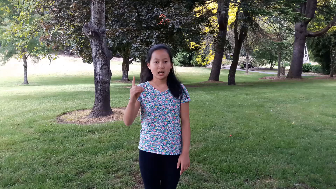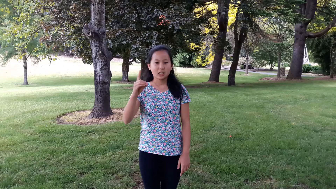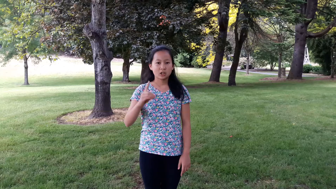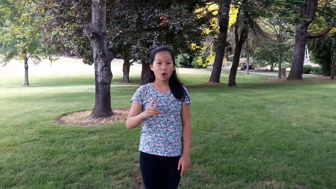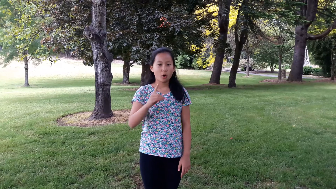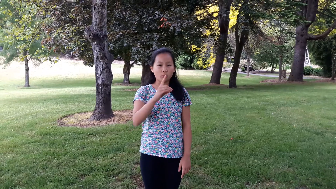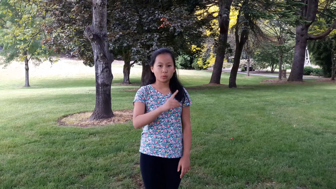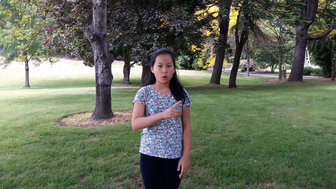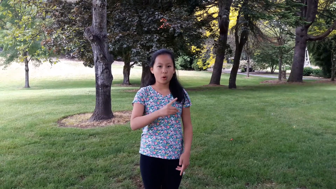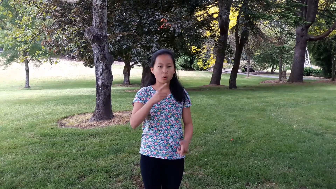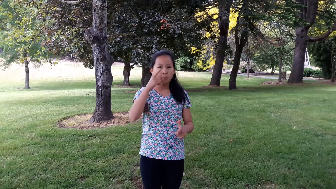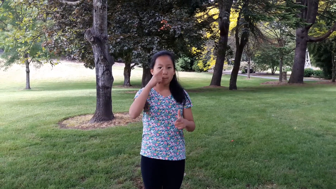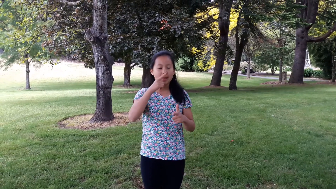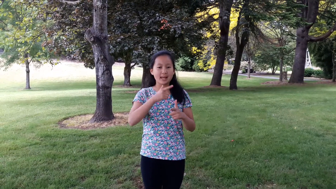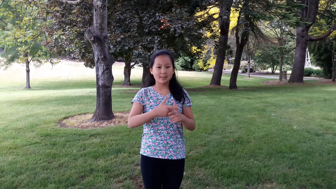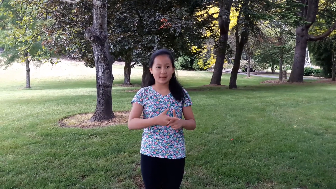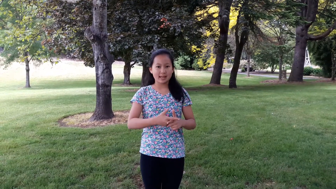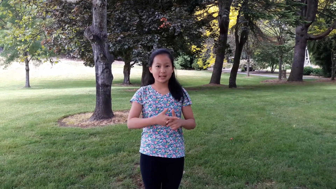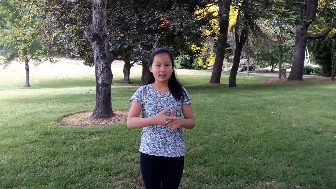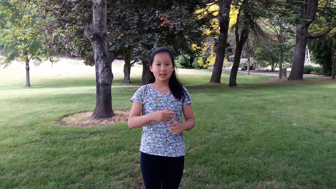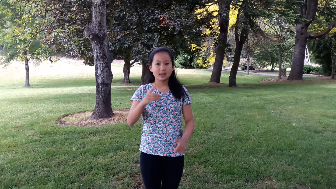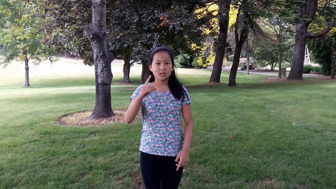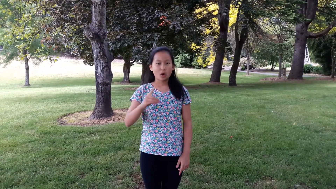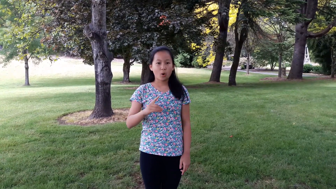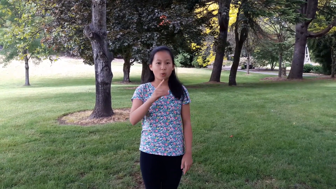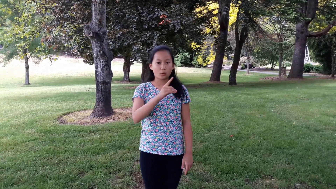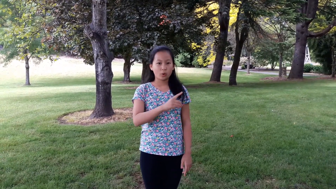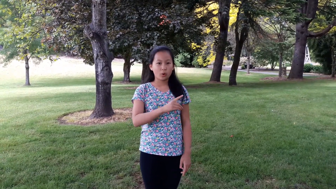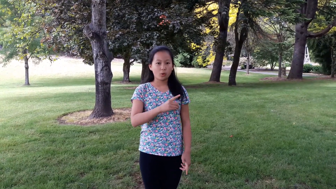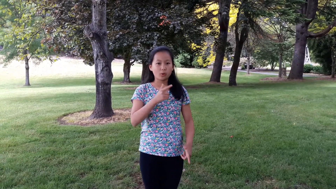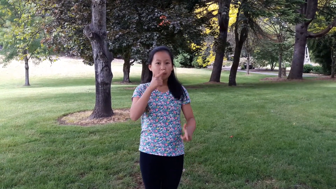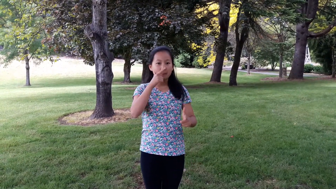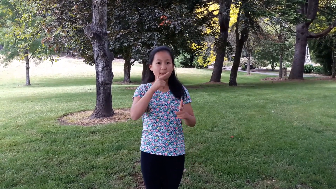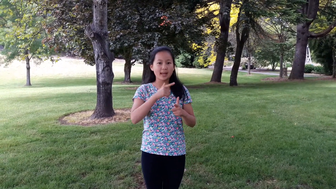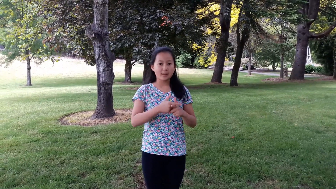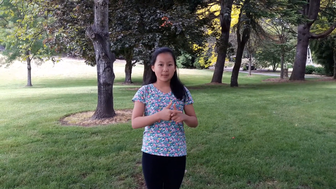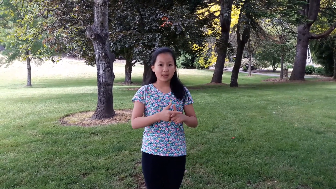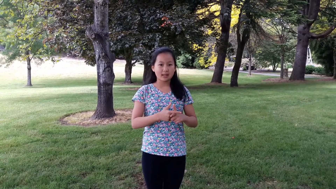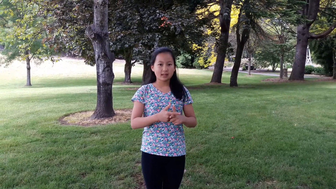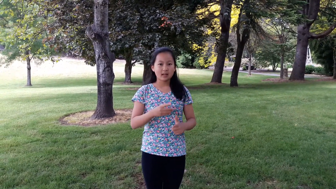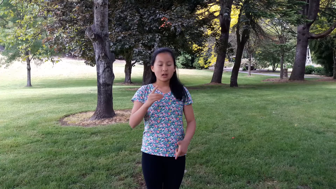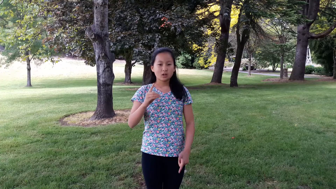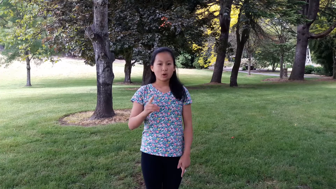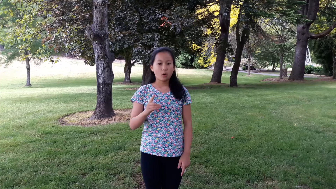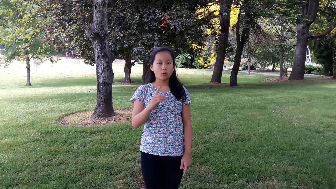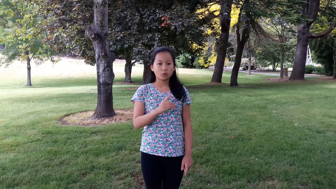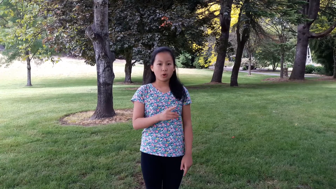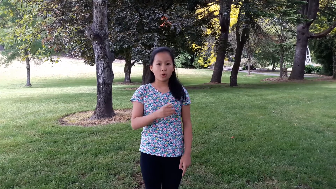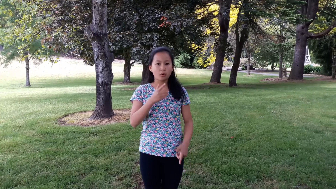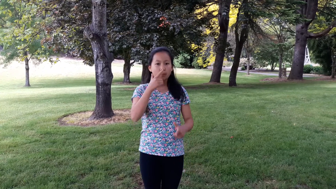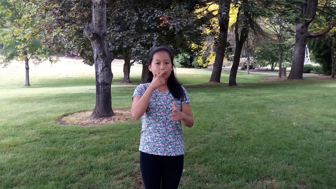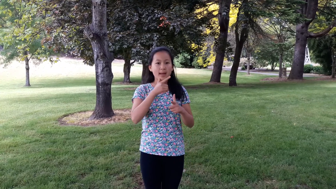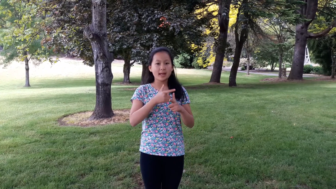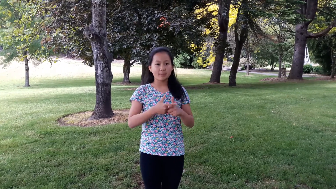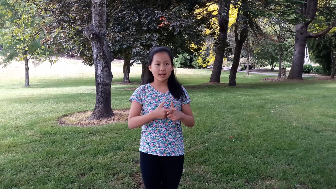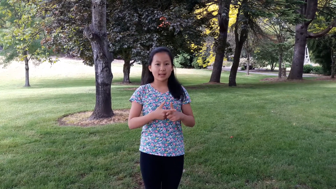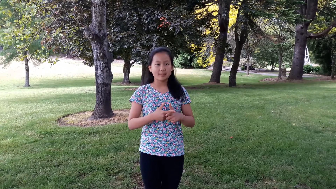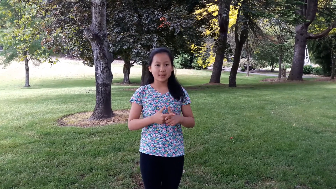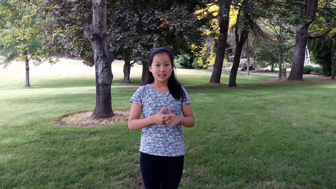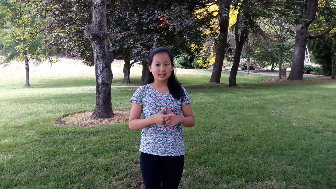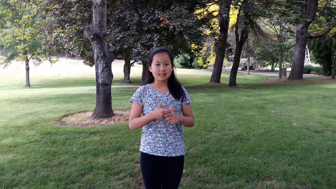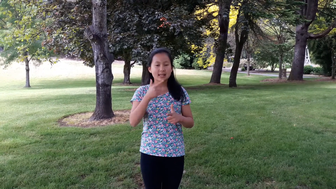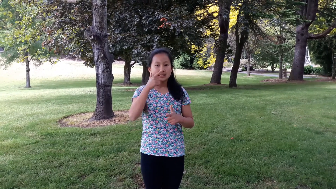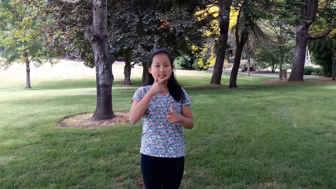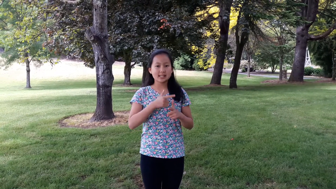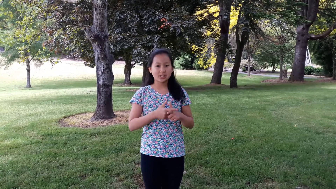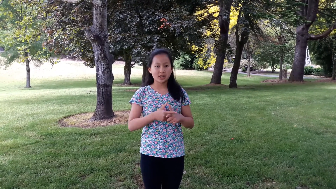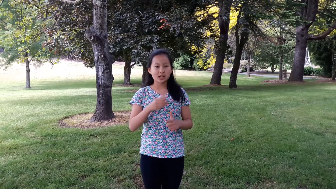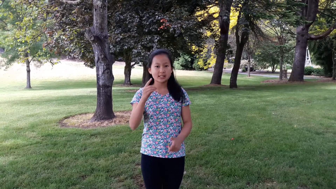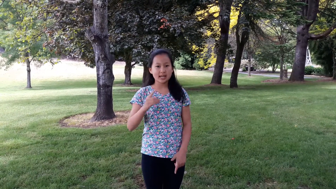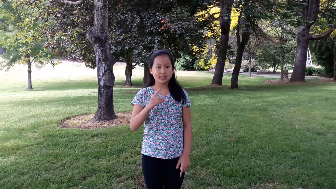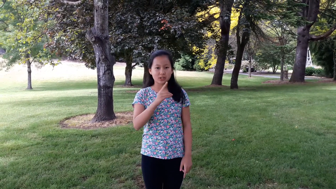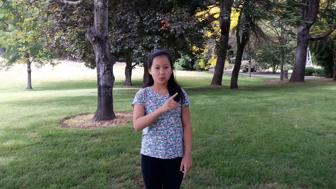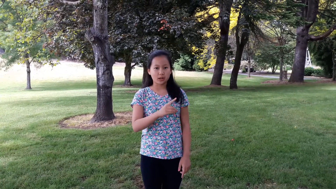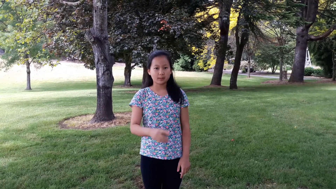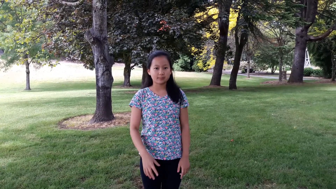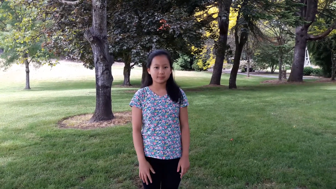Sister Dinosaur